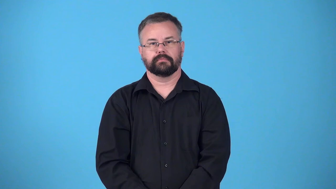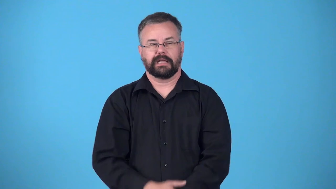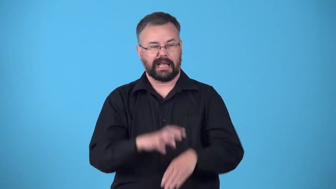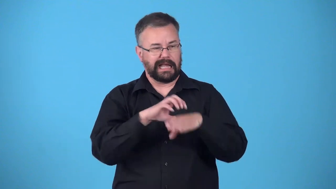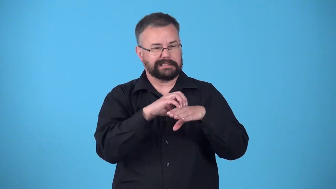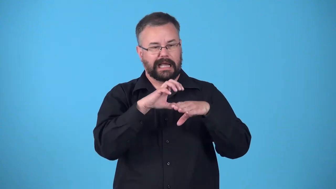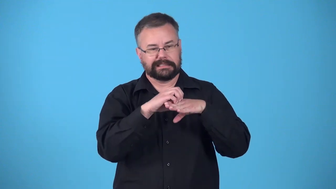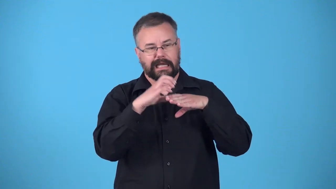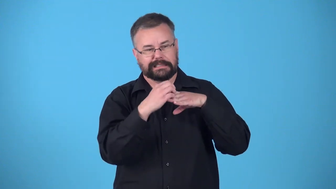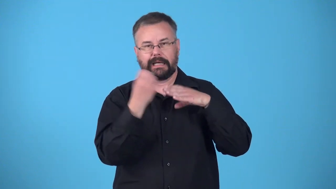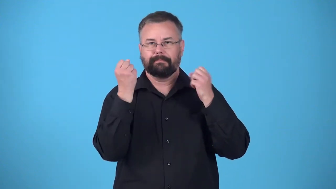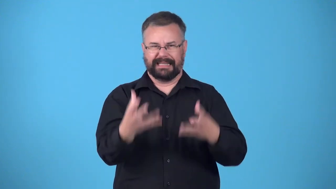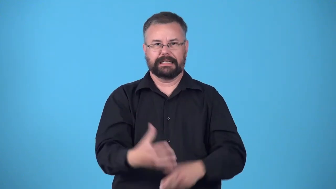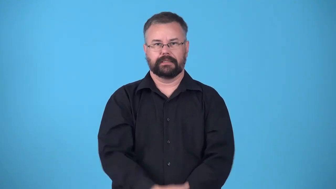bite up